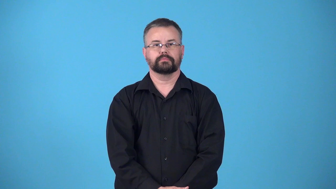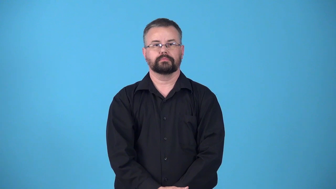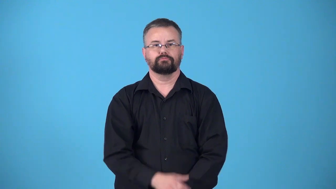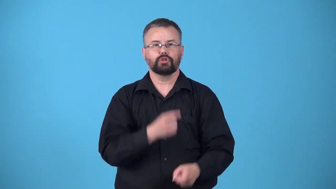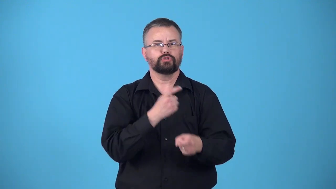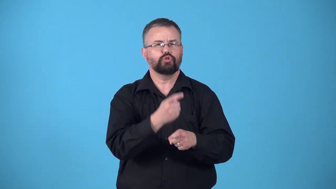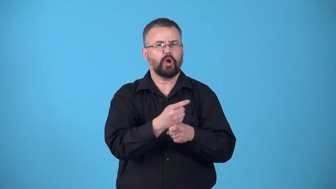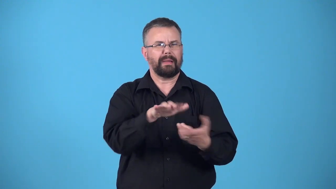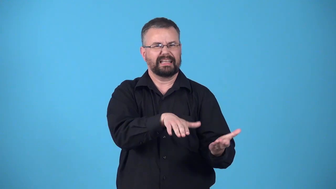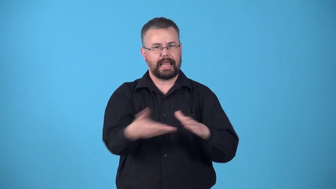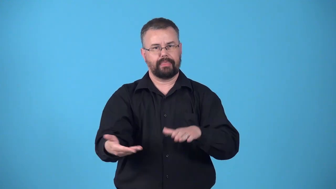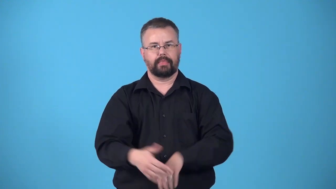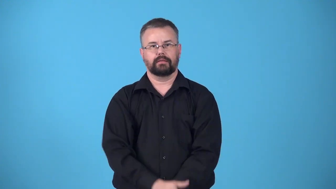gallows humor